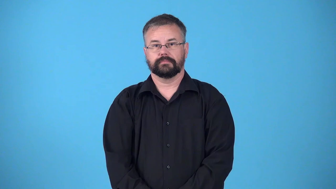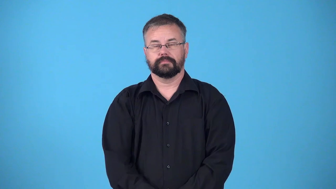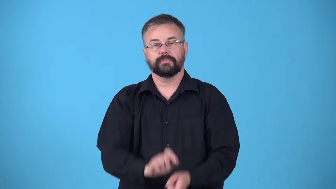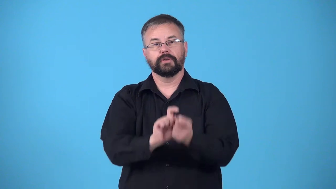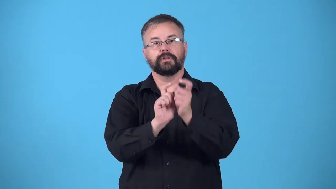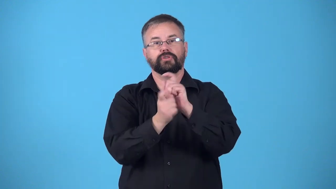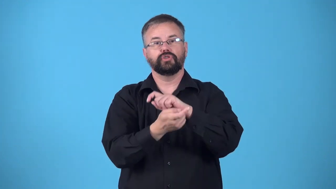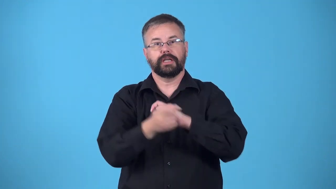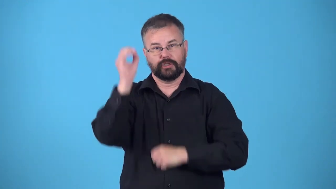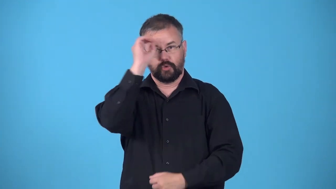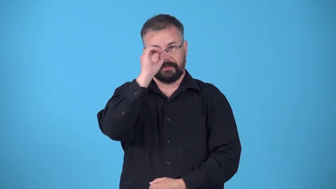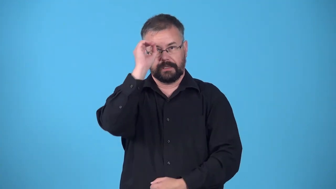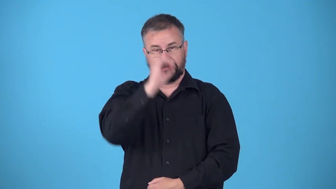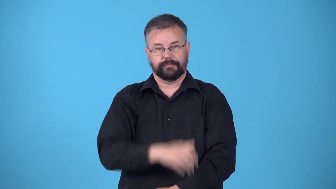come round